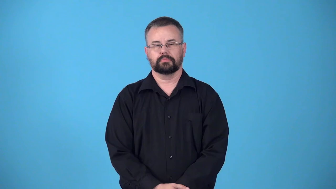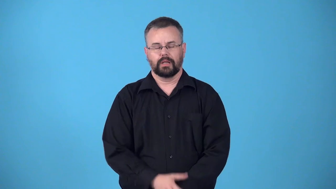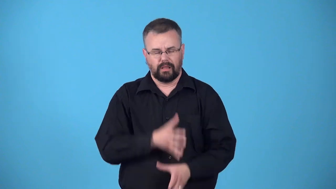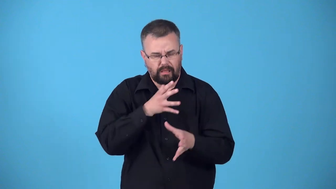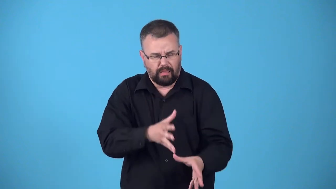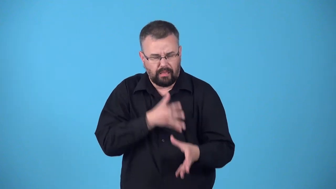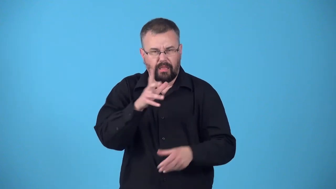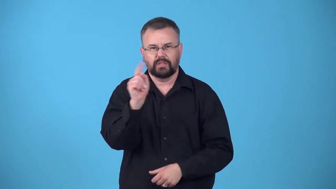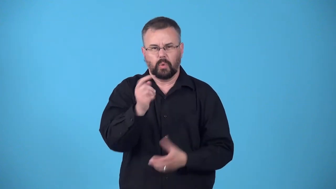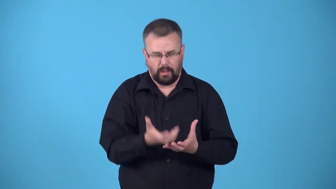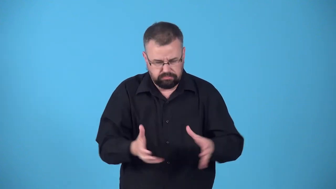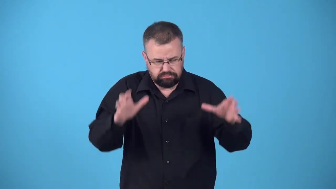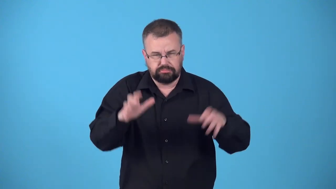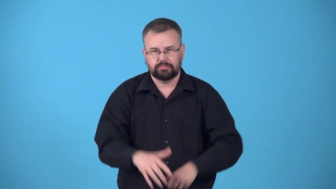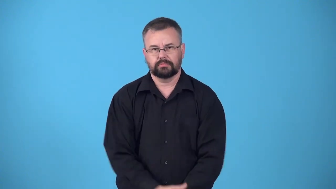drive the porcelain bus